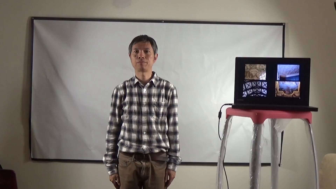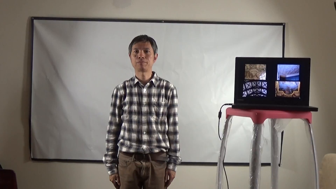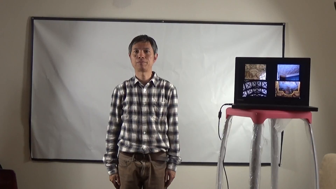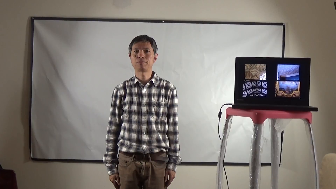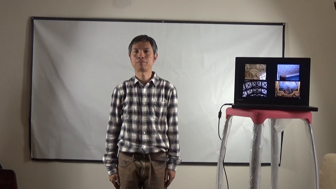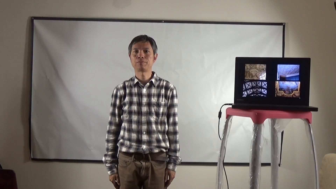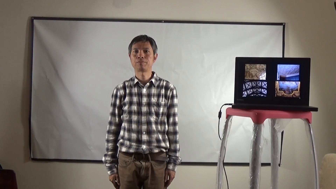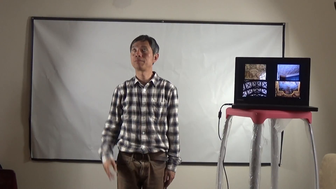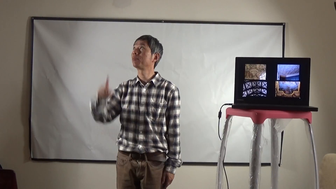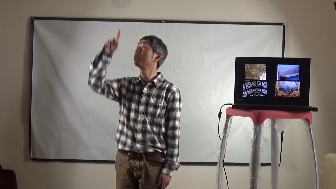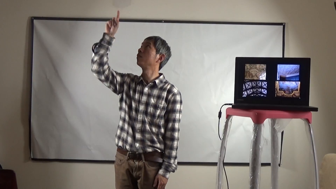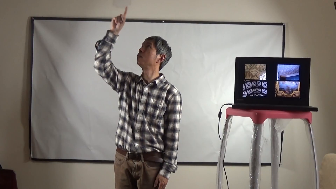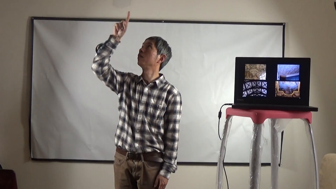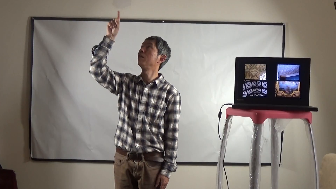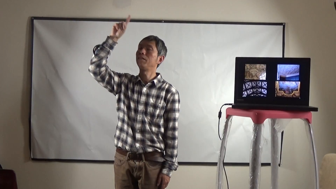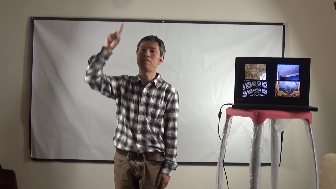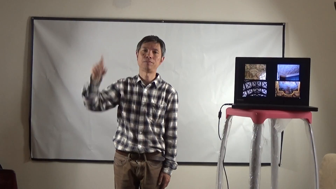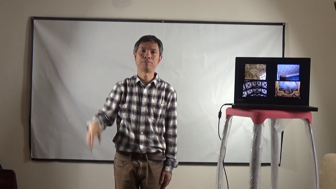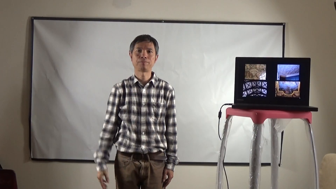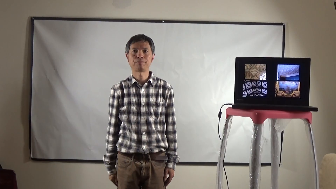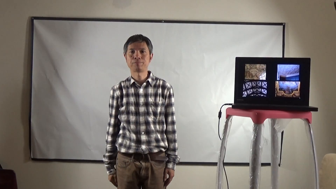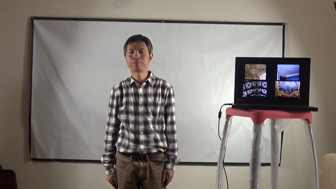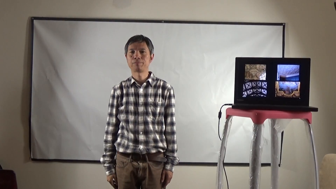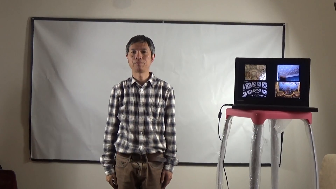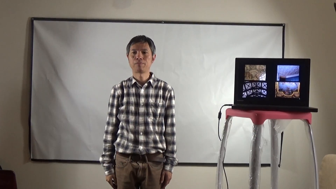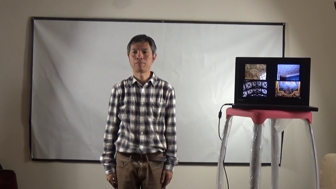ceiling